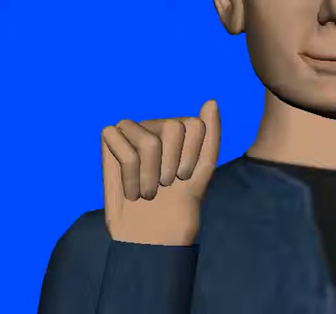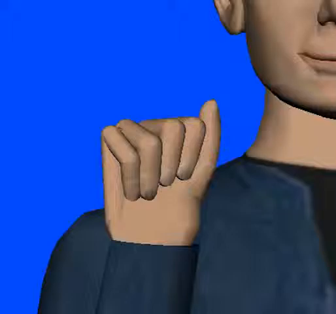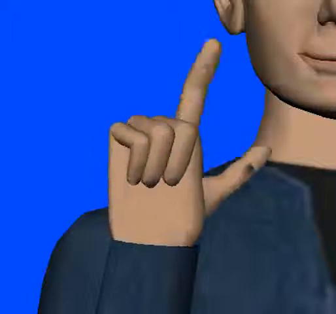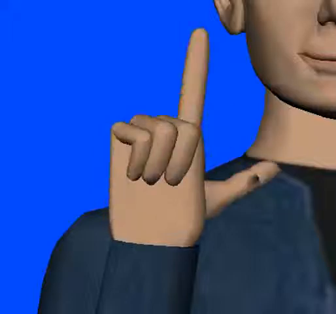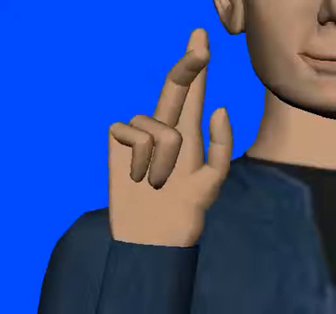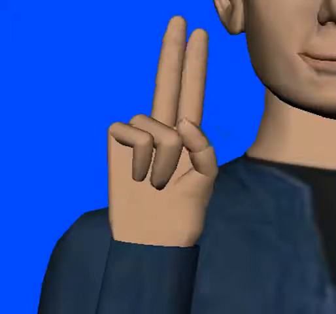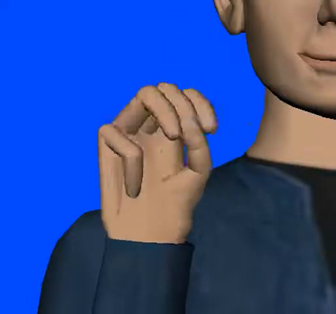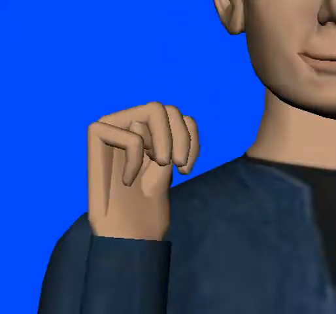alum-mineral